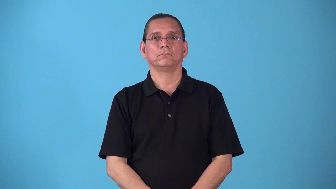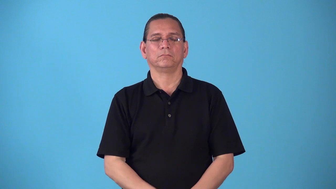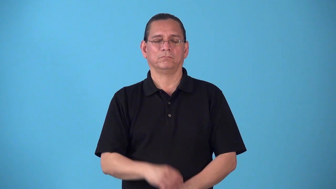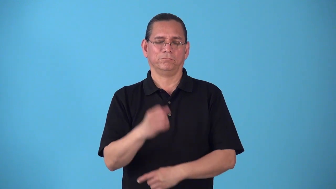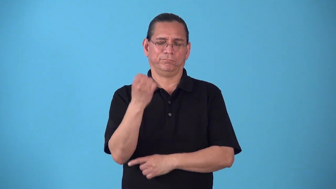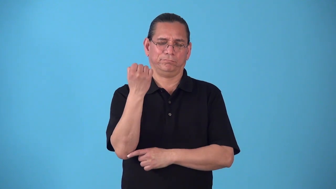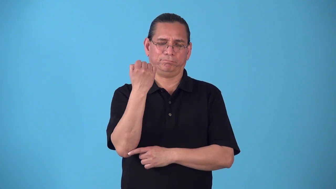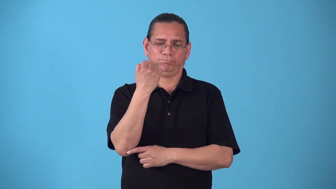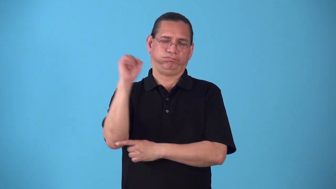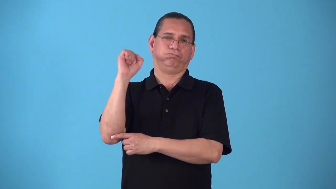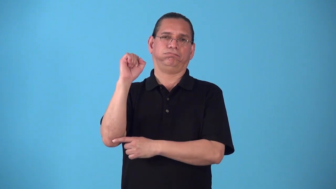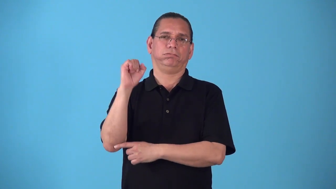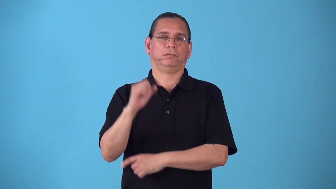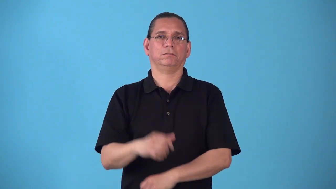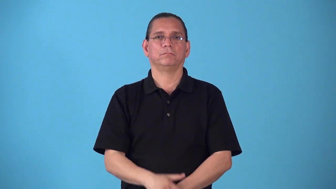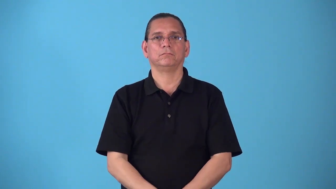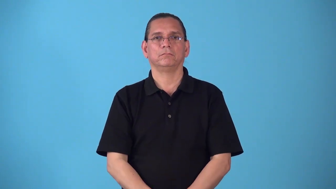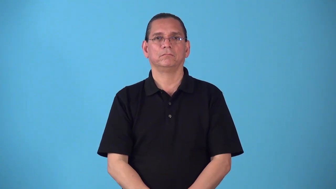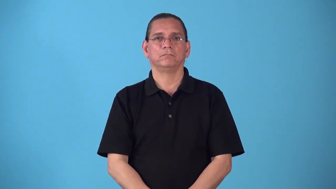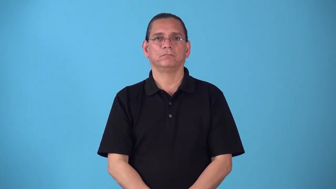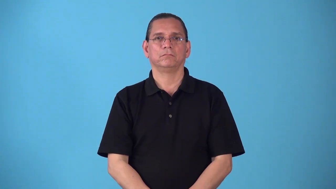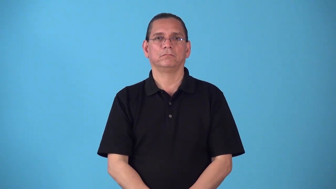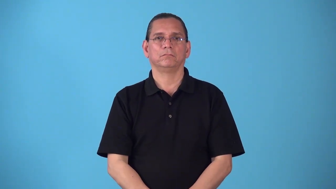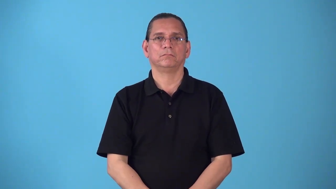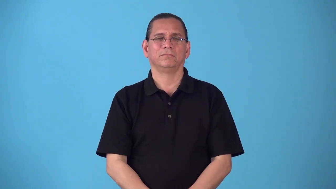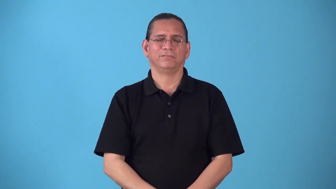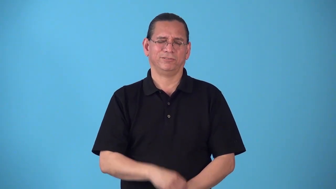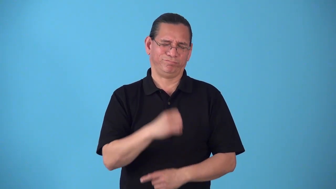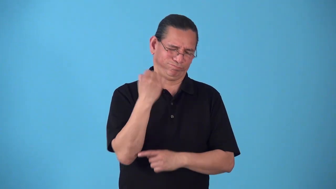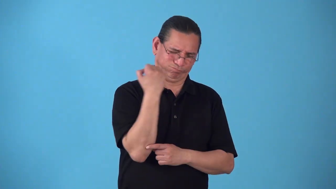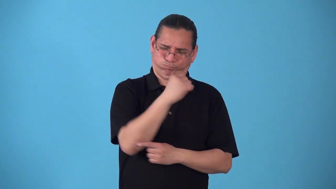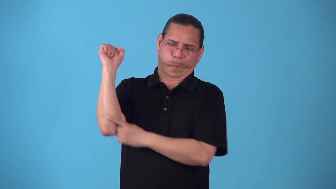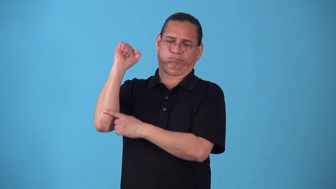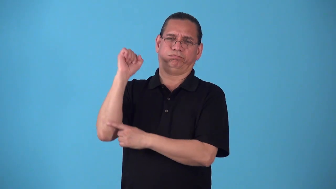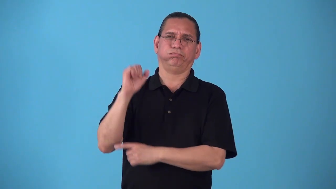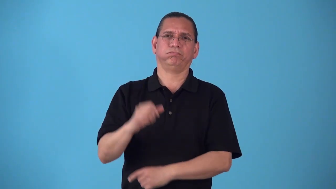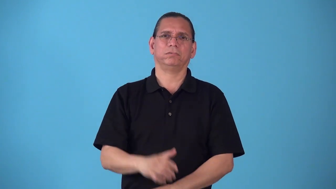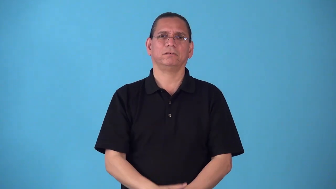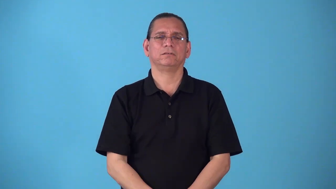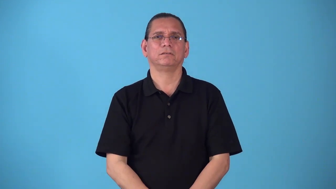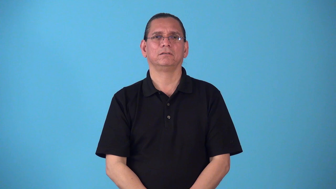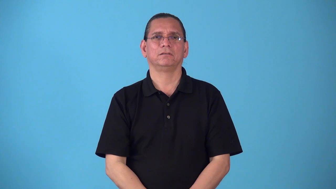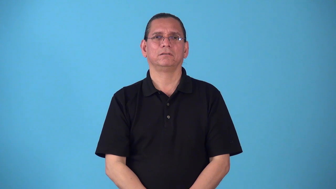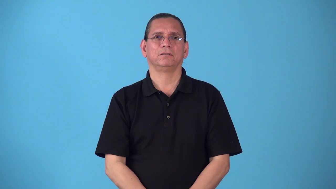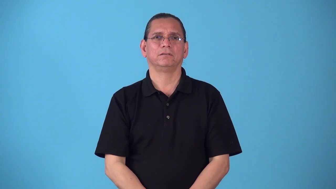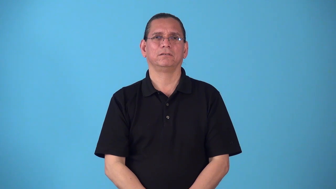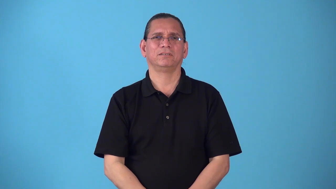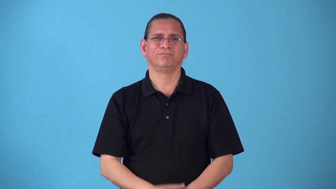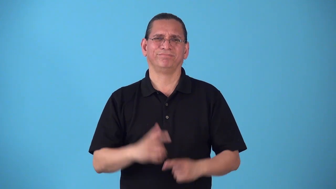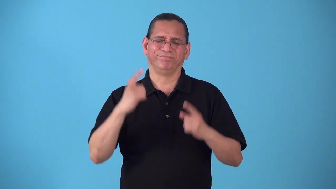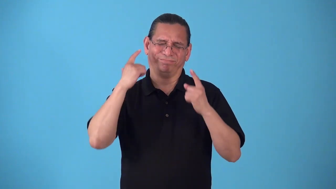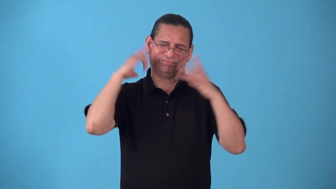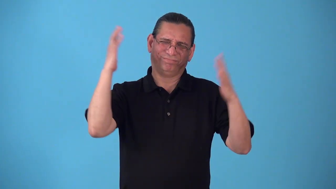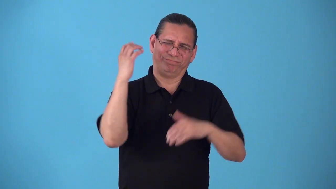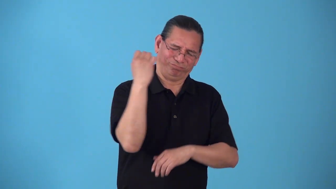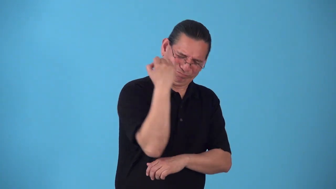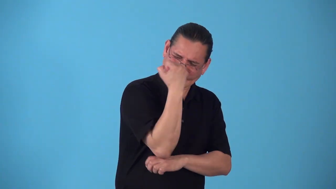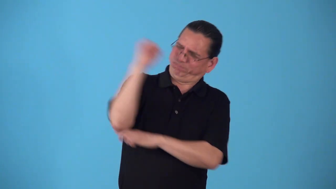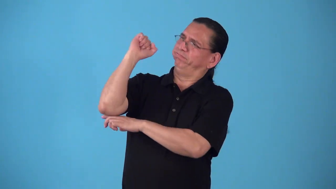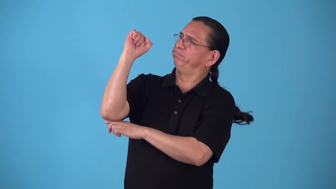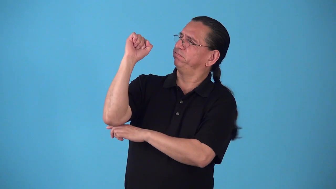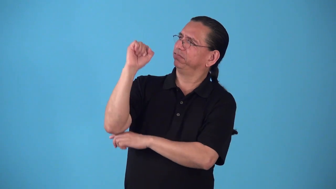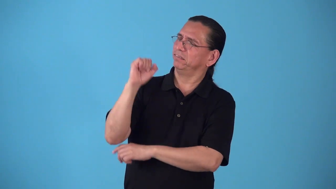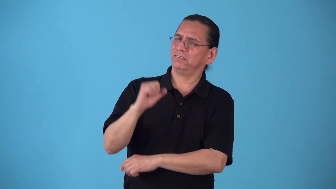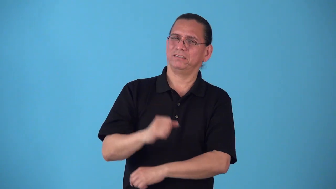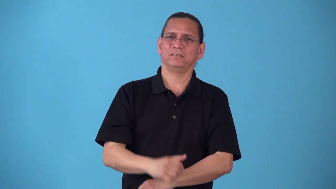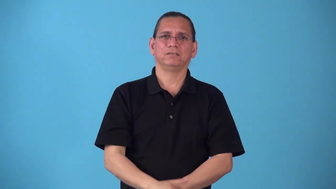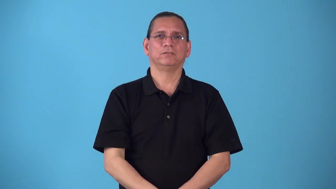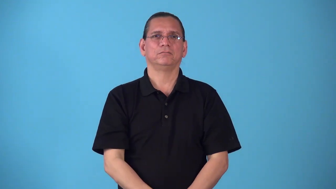saucy